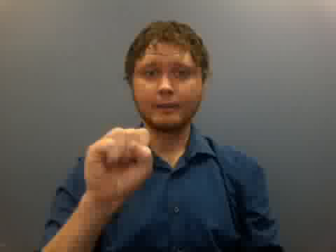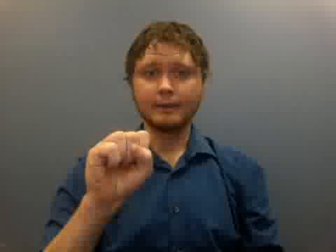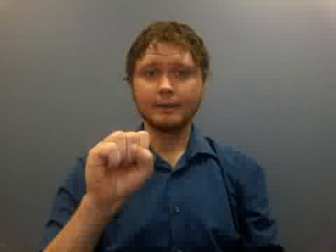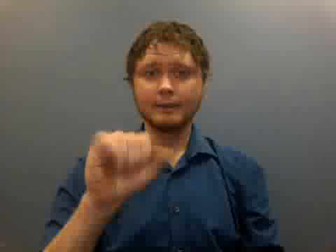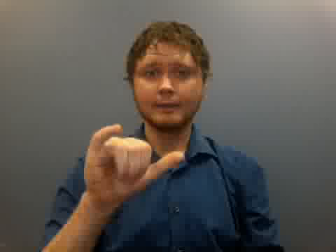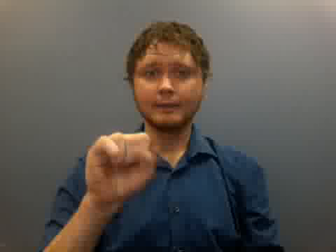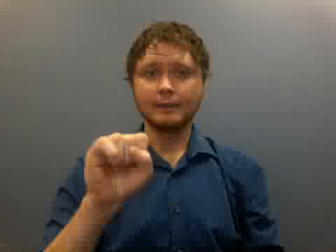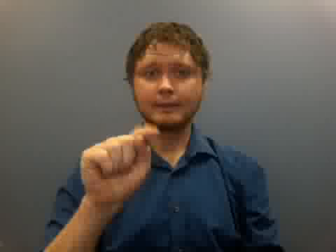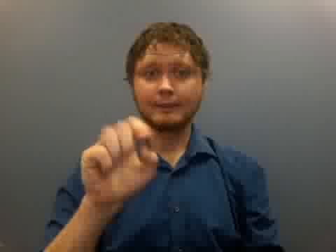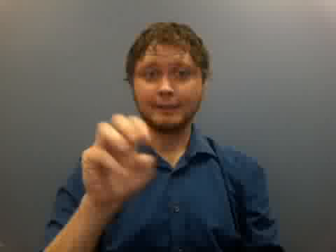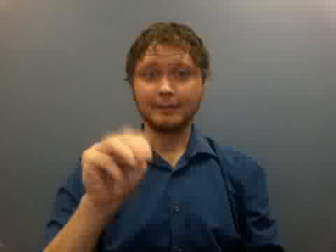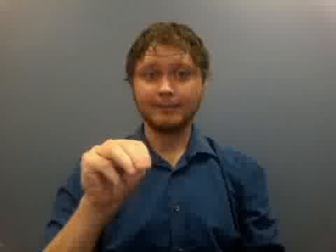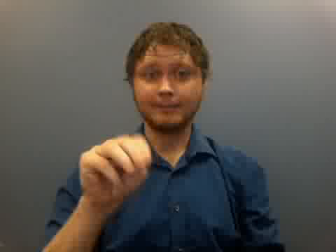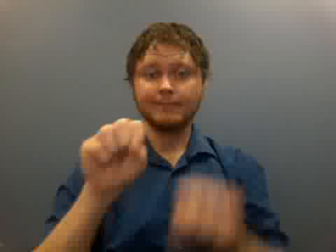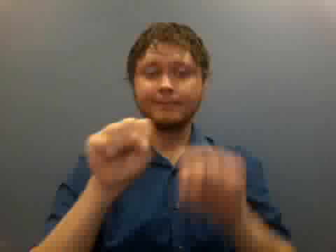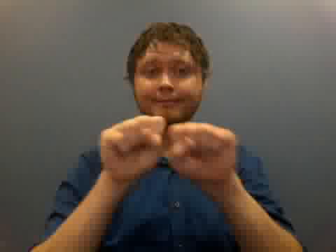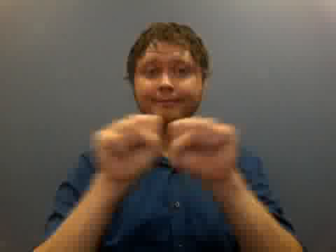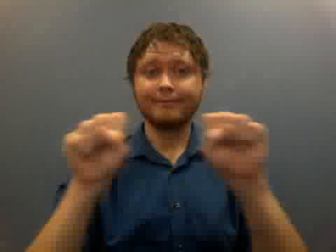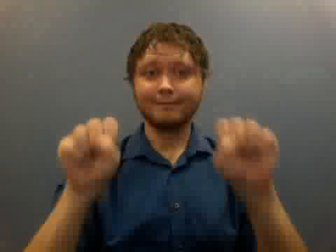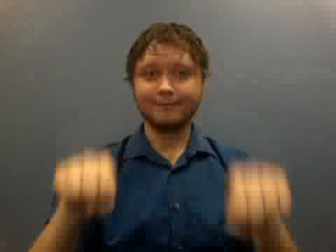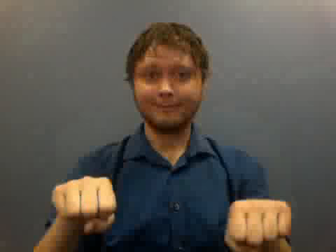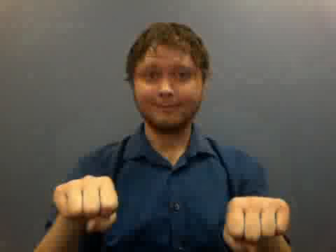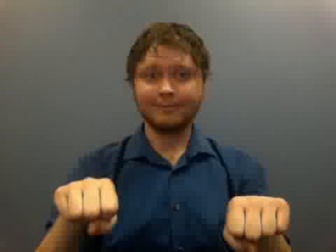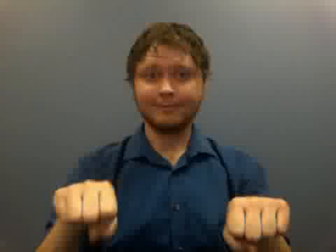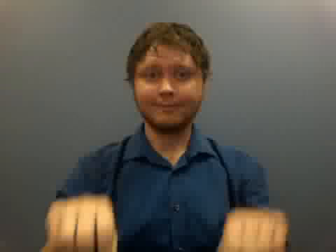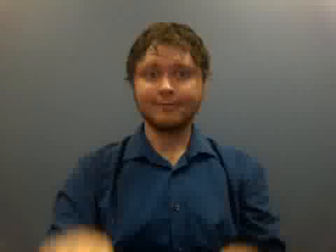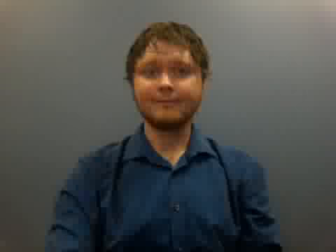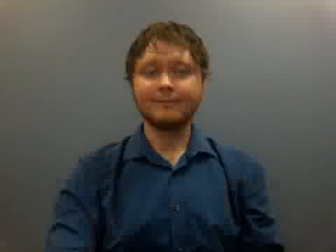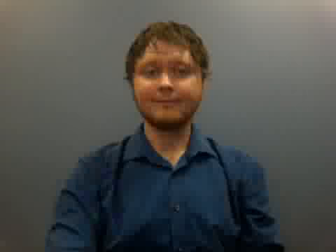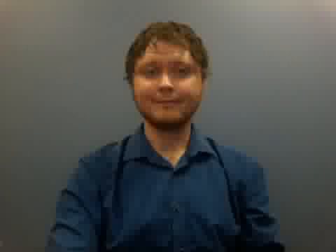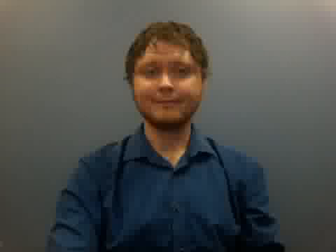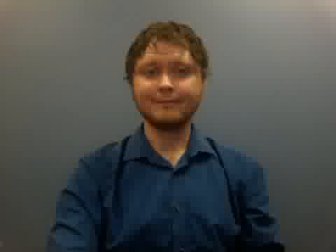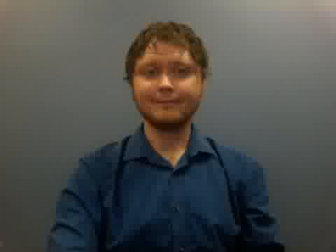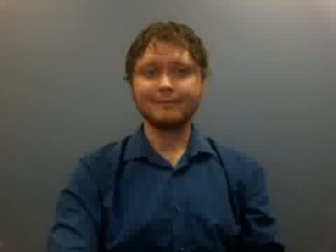System